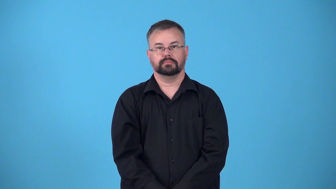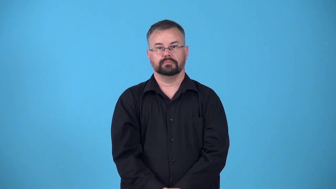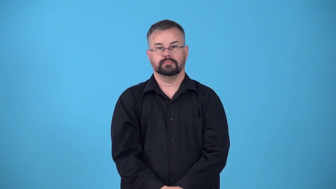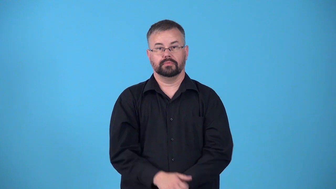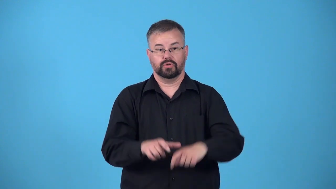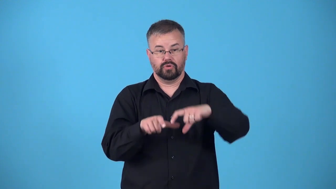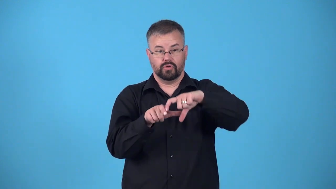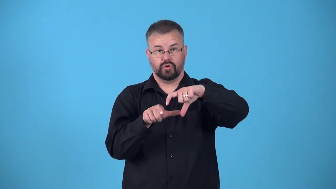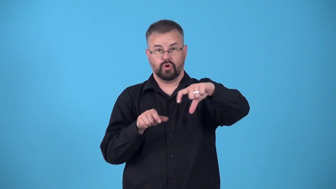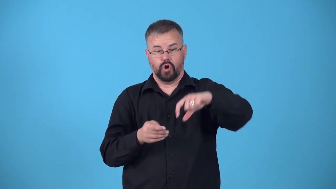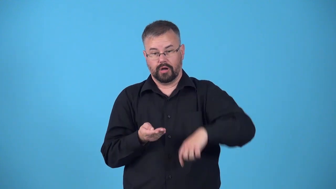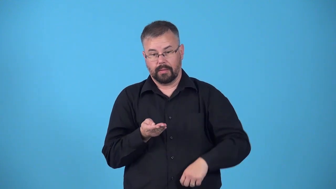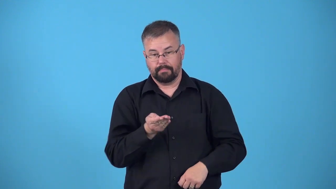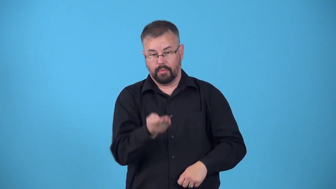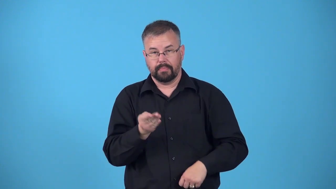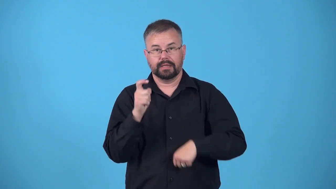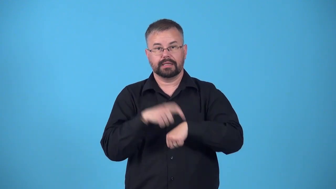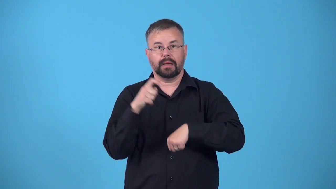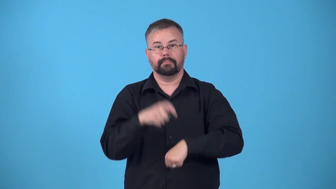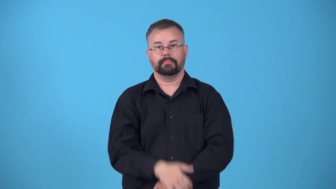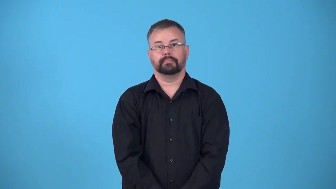timecard